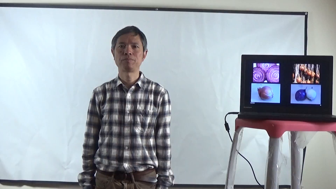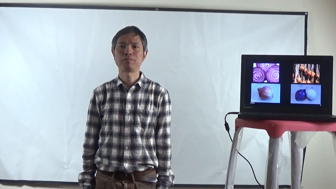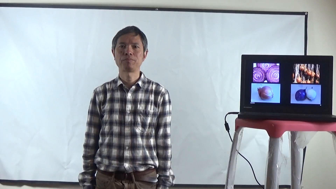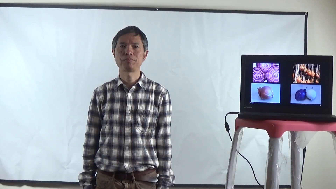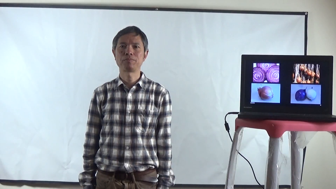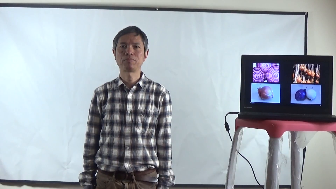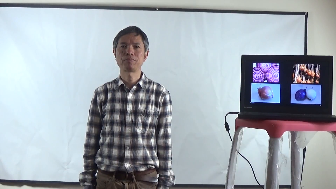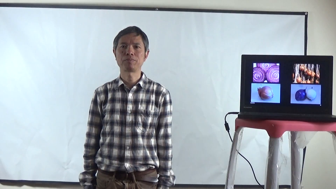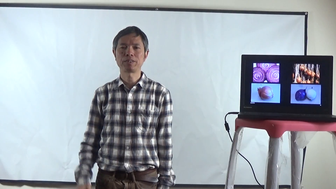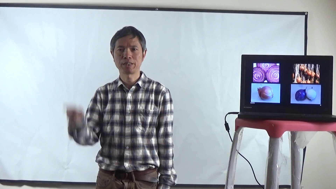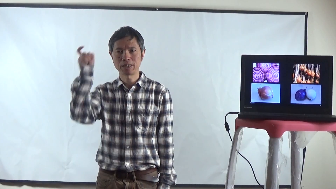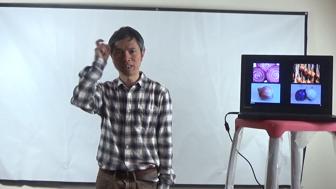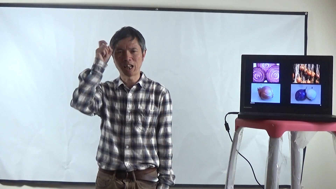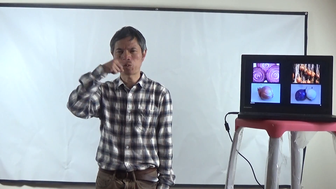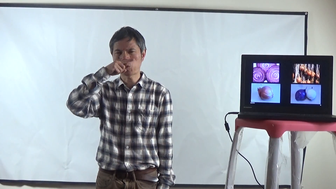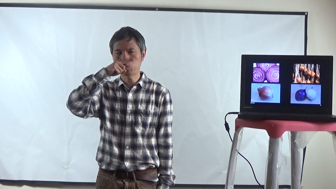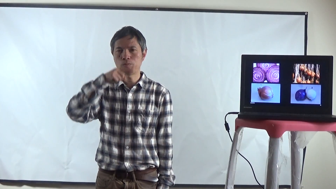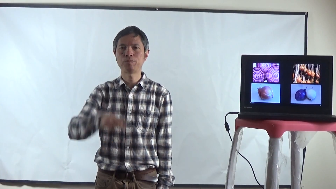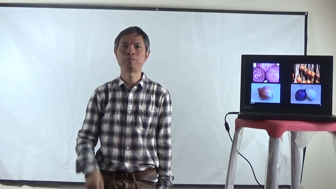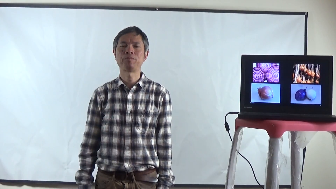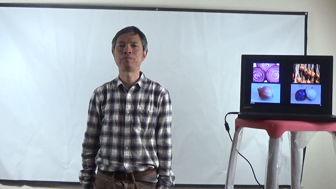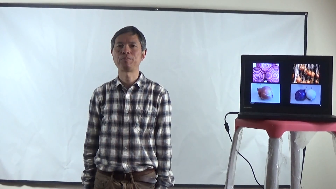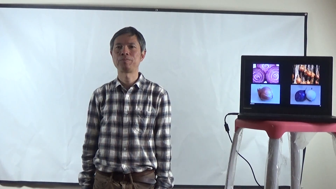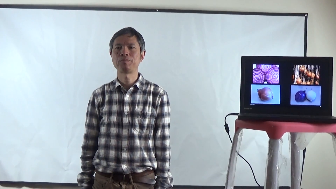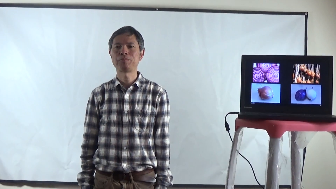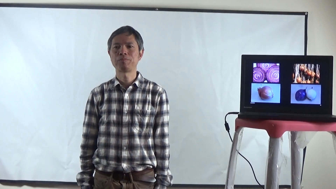onion